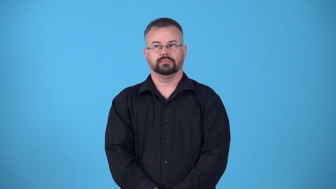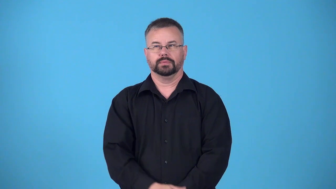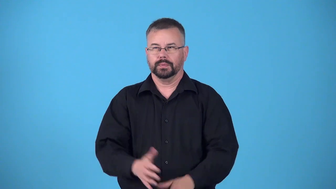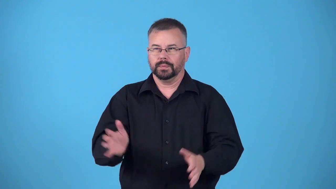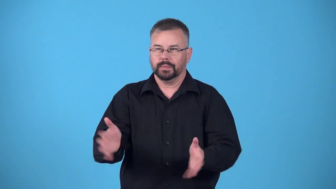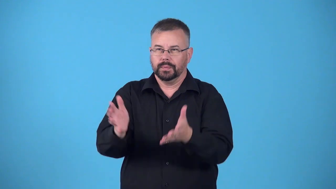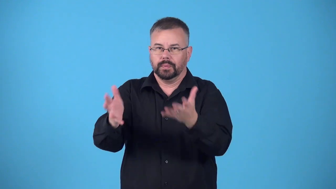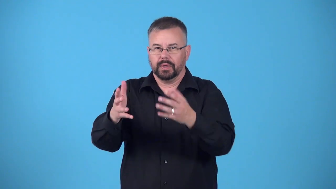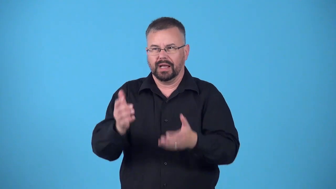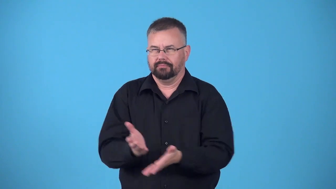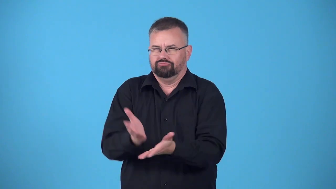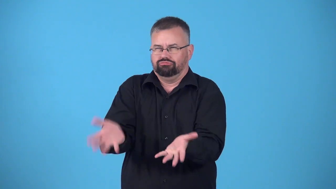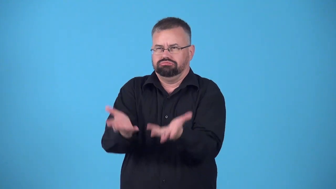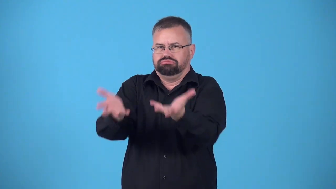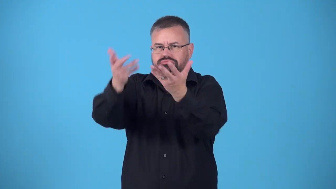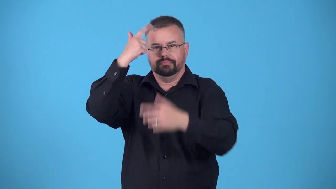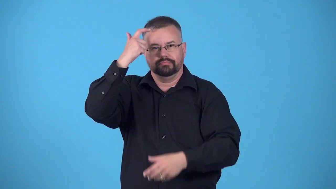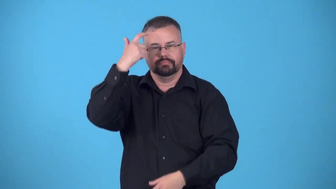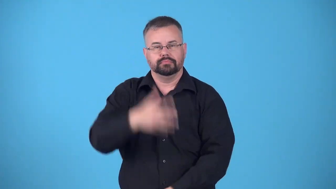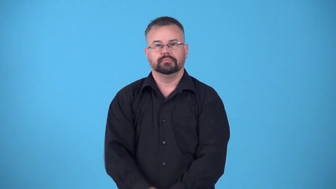psych up,pump up